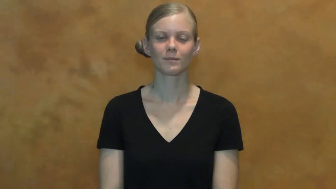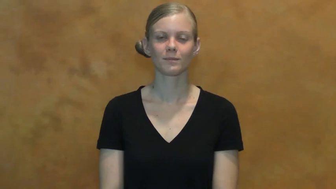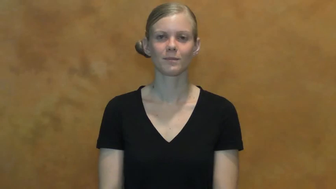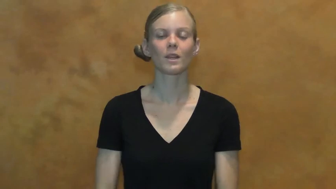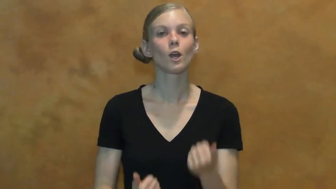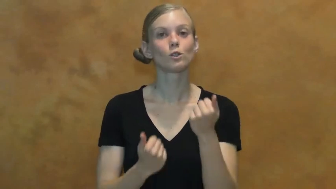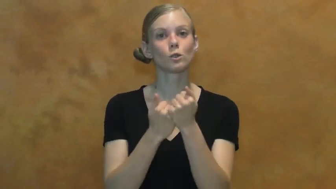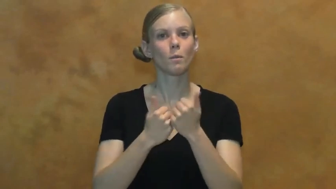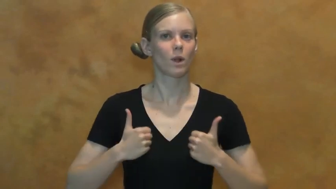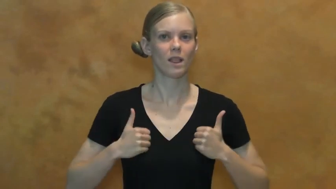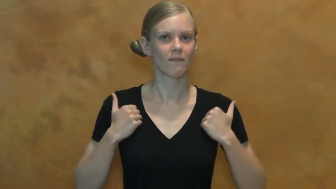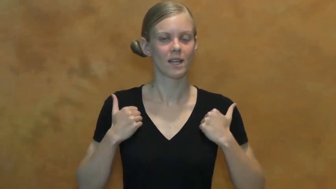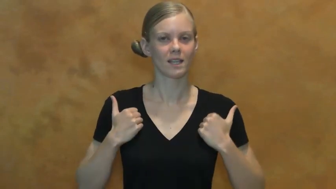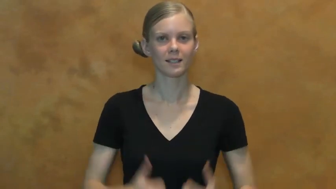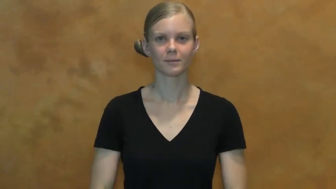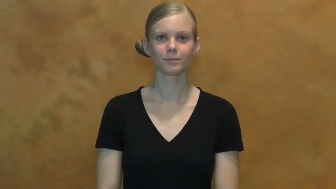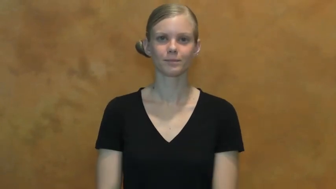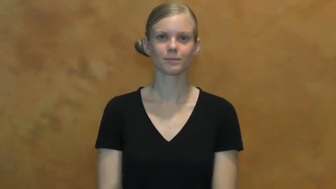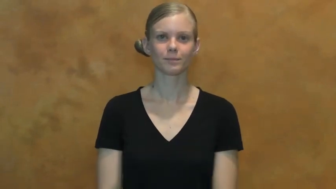supported living